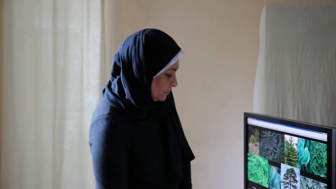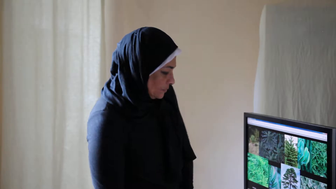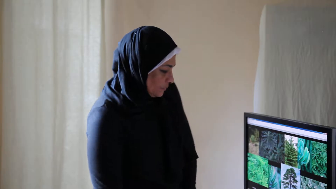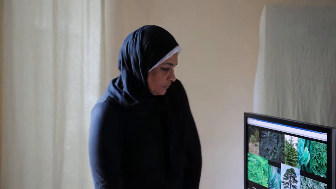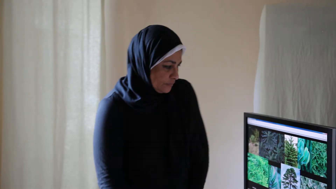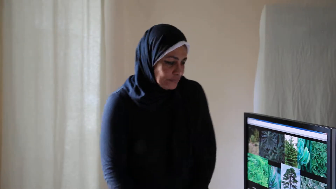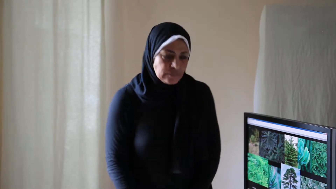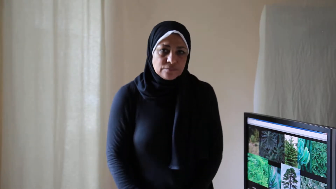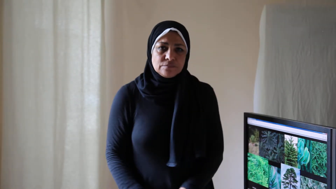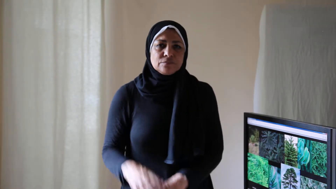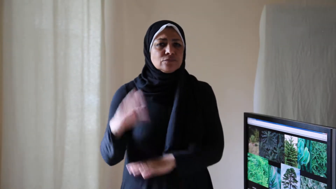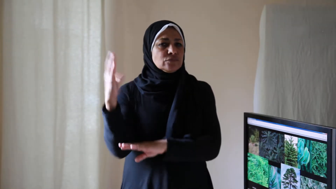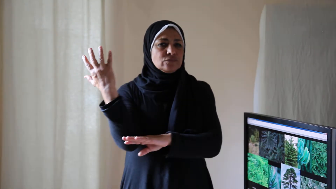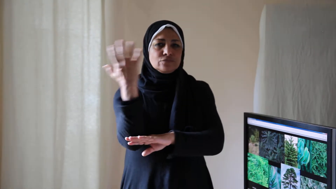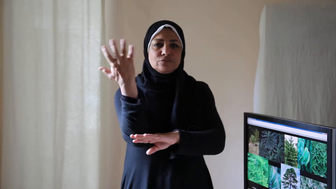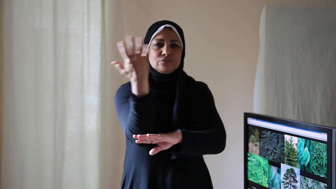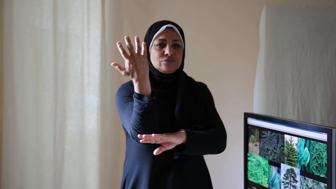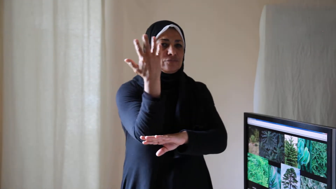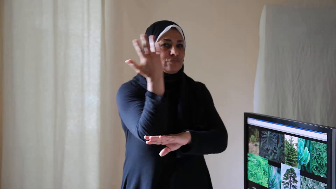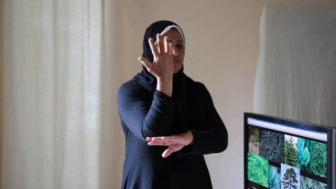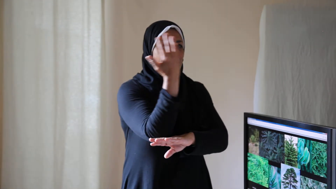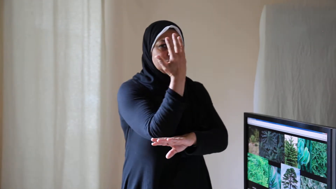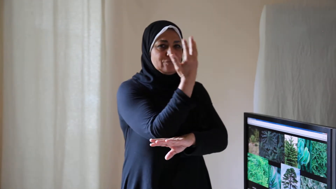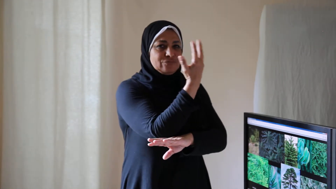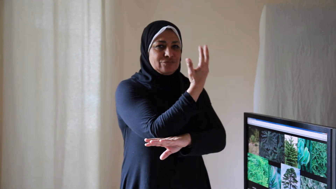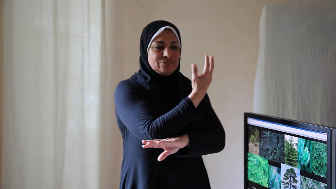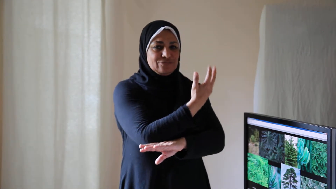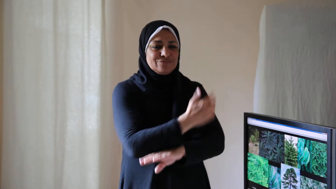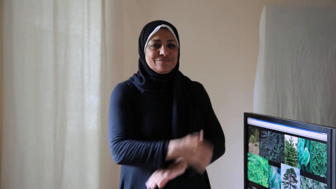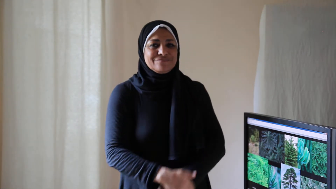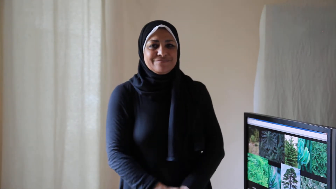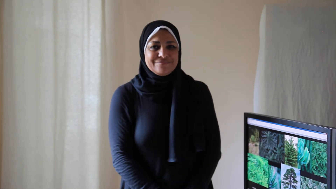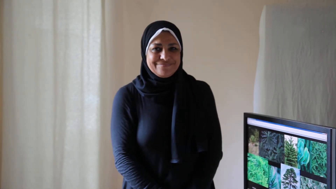plant